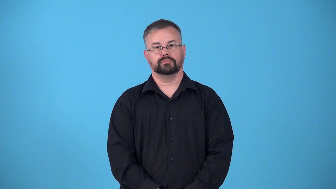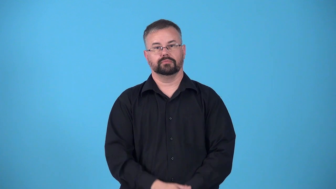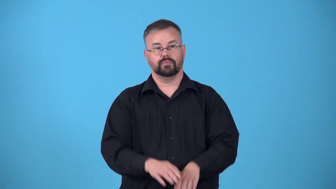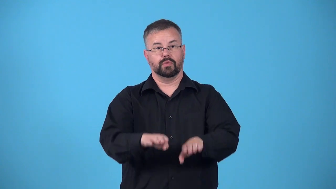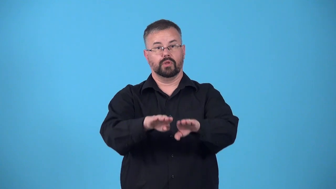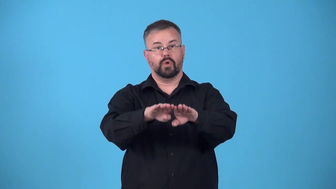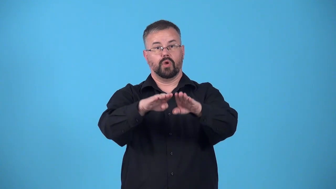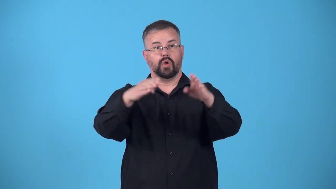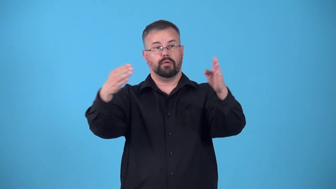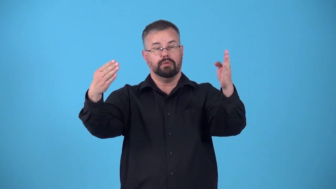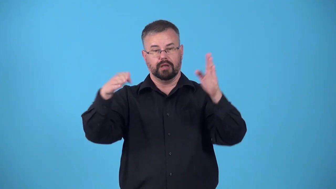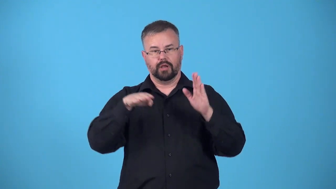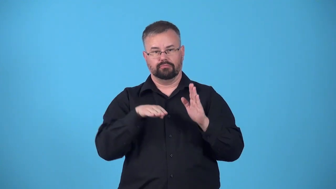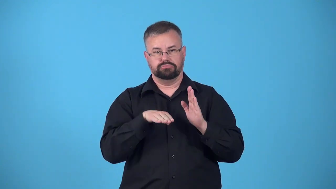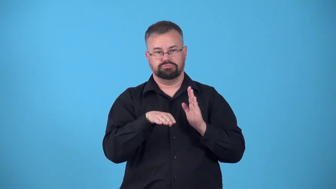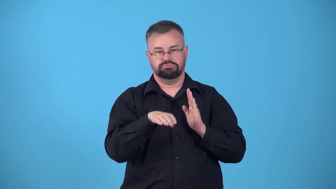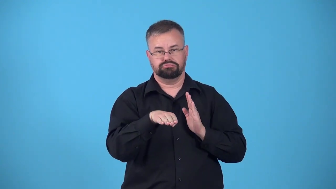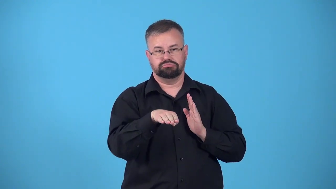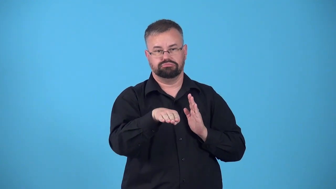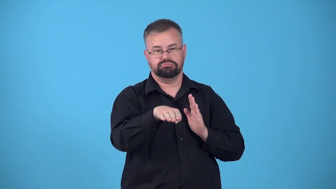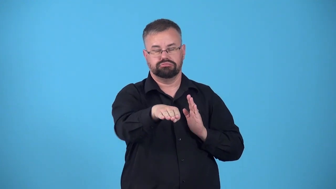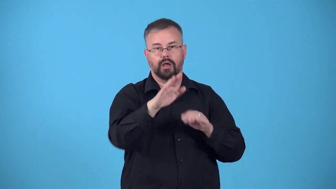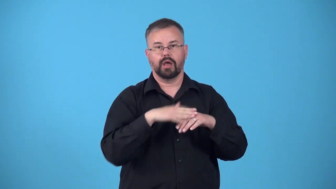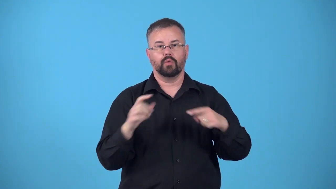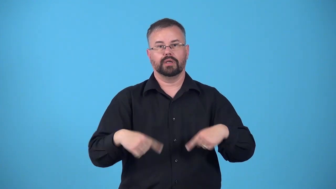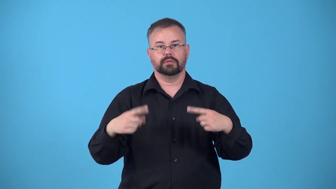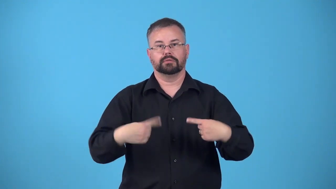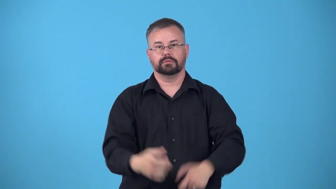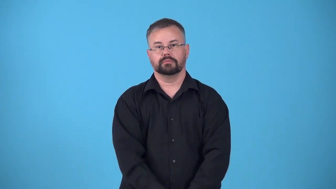wheel out